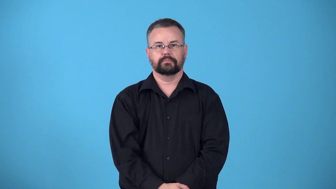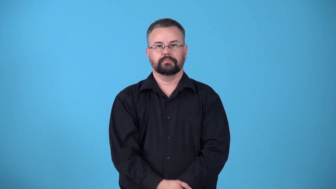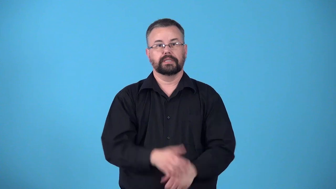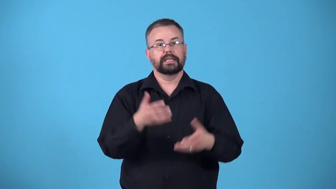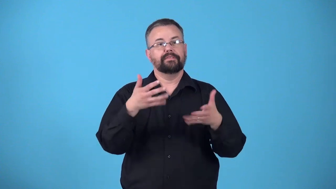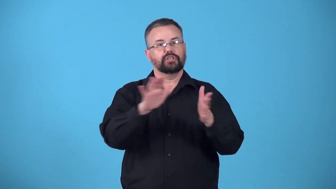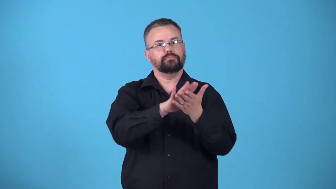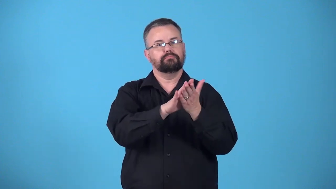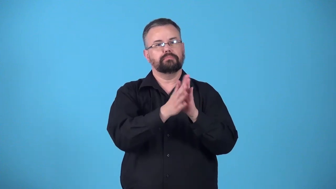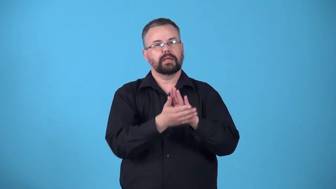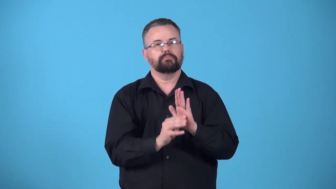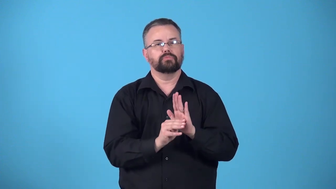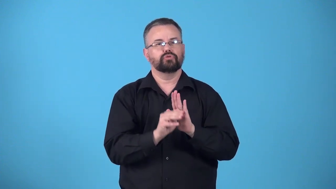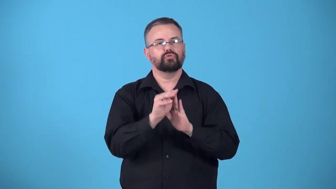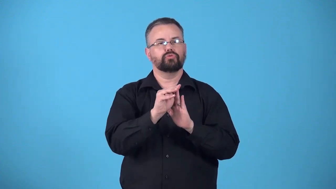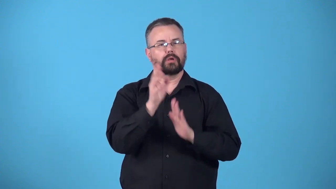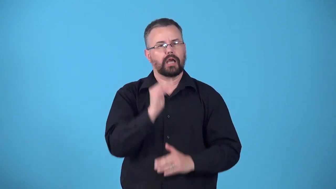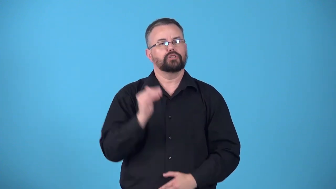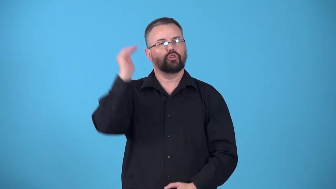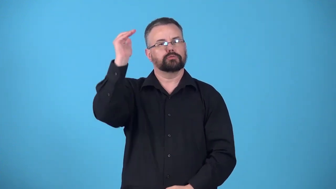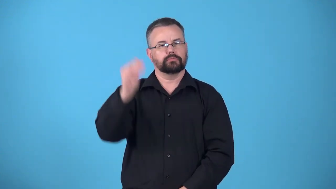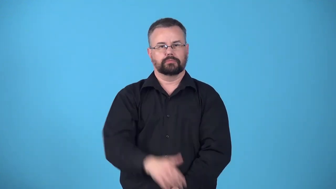come of age